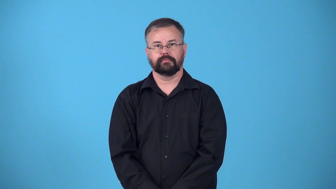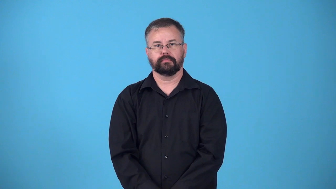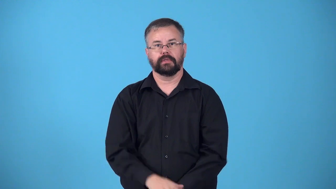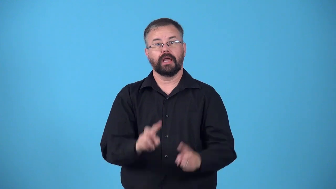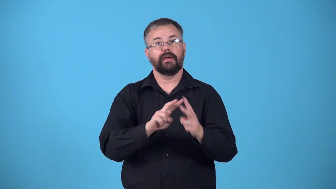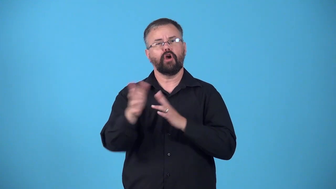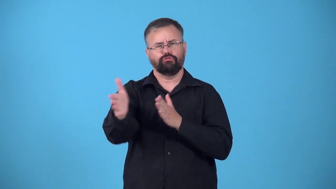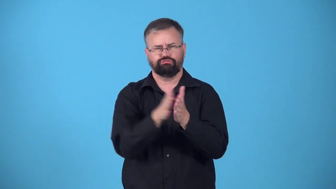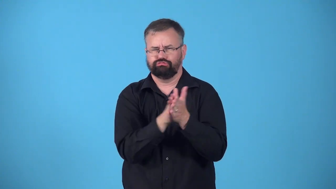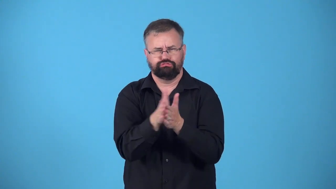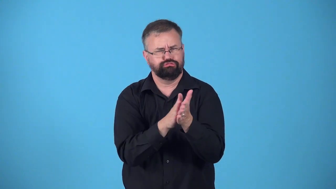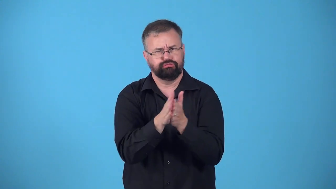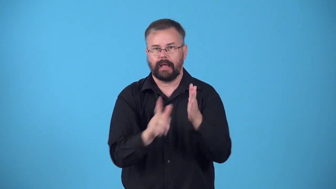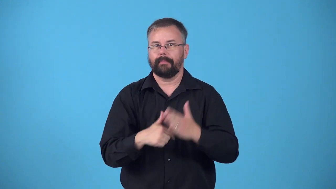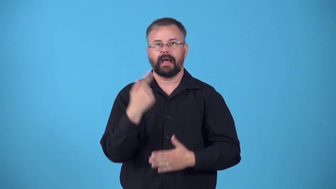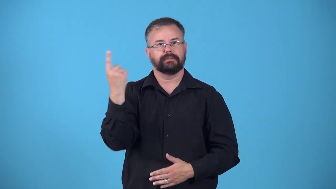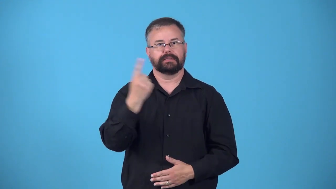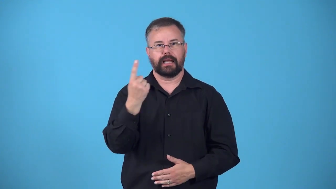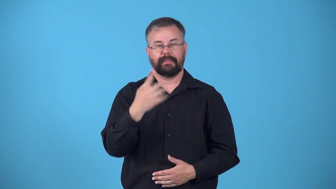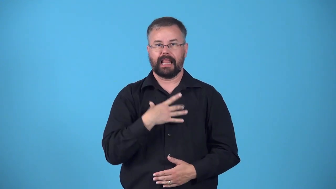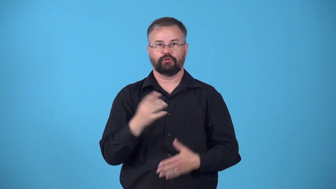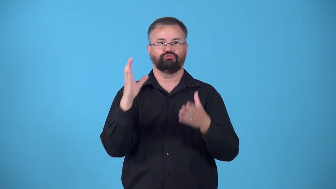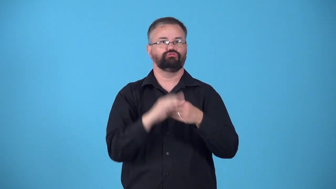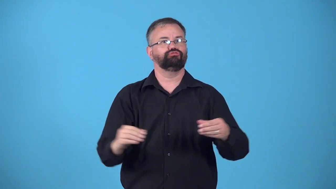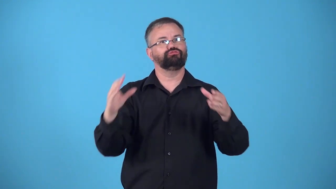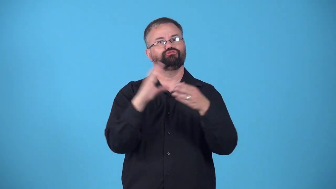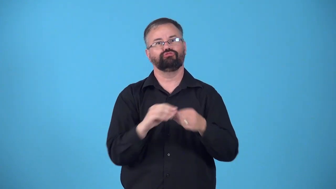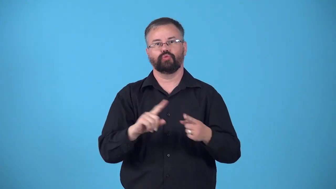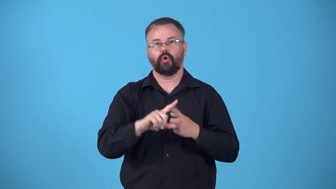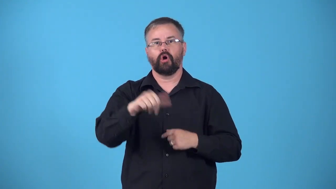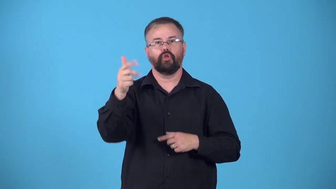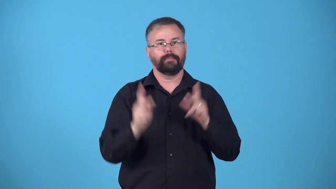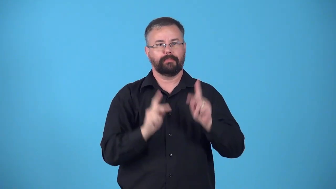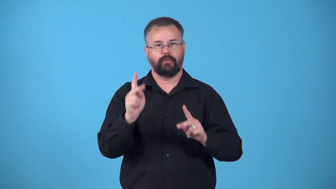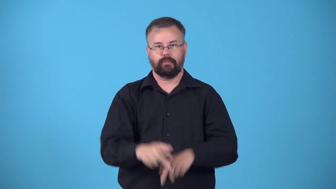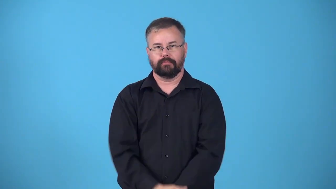evangelical